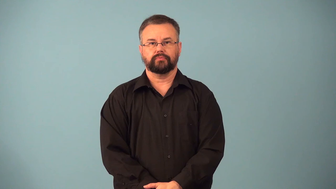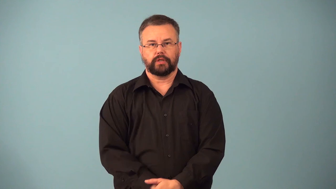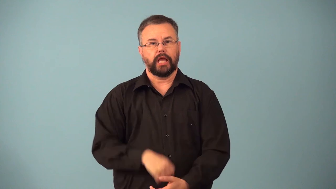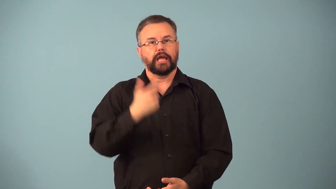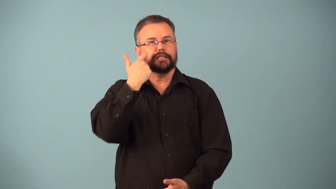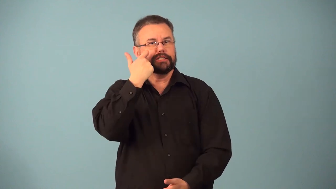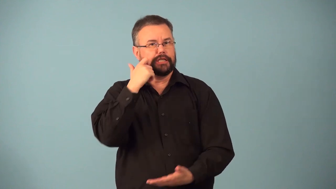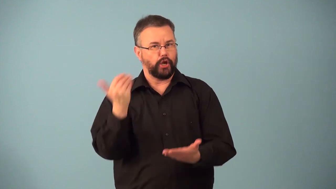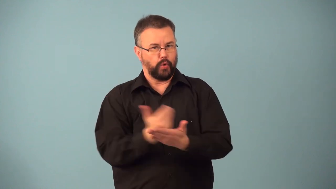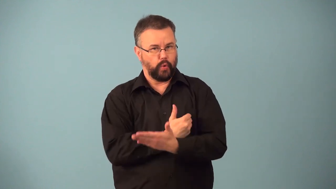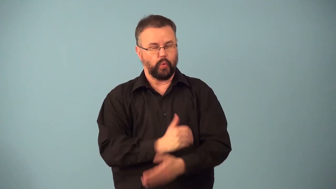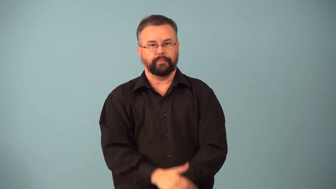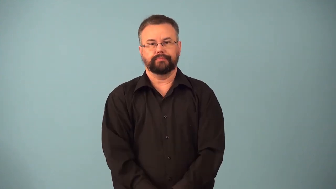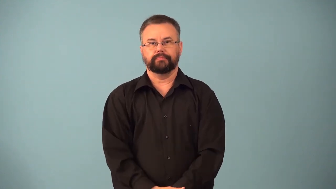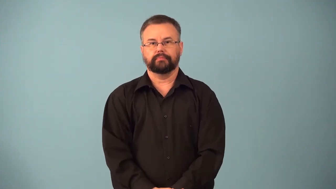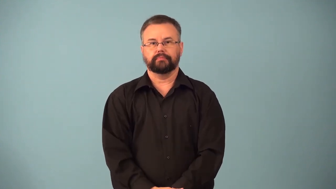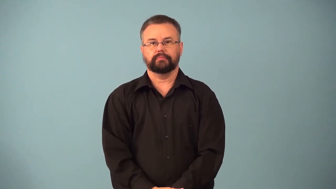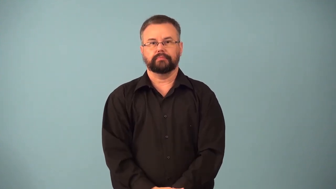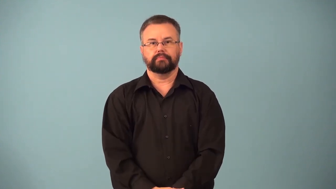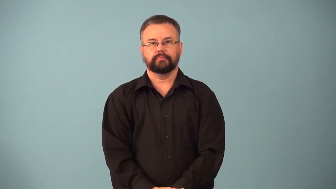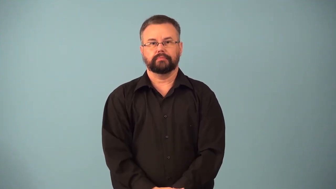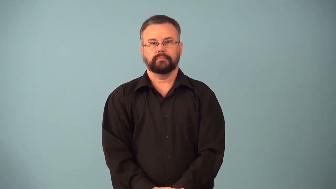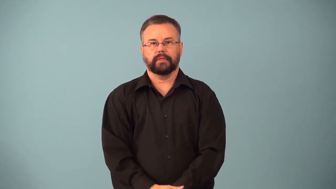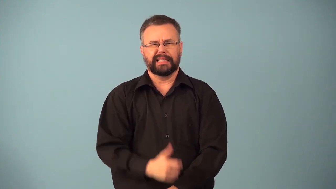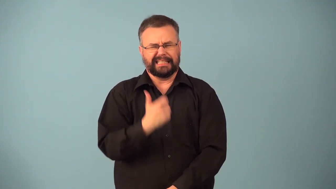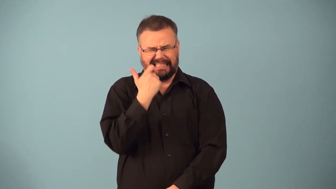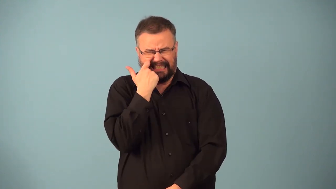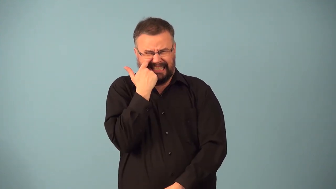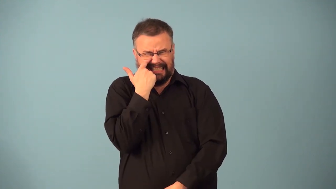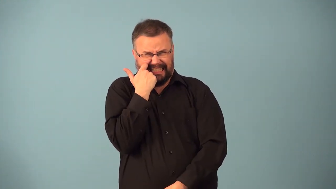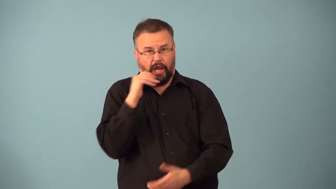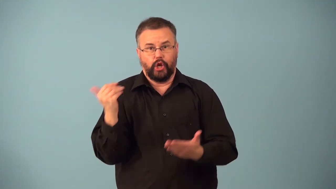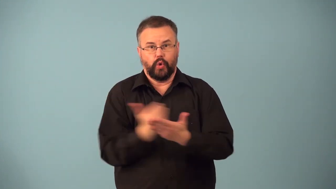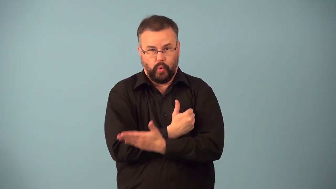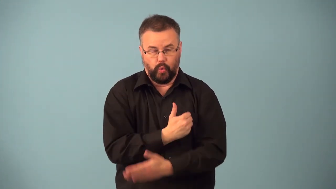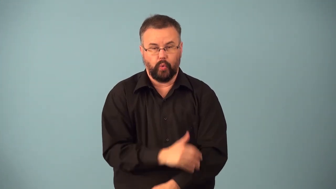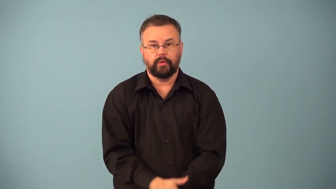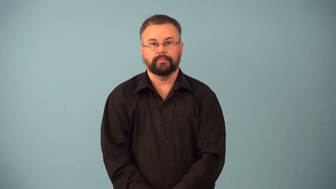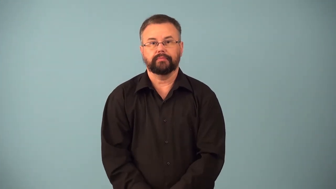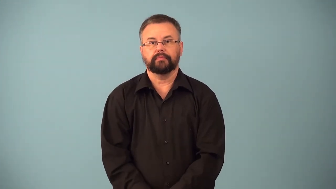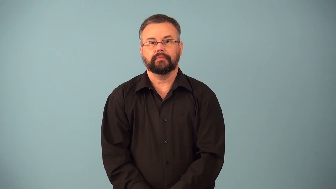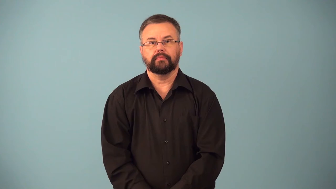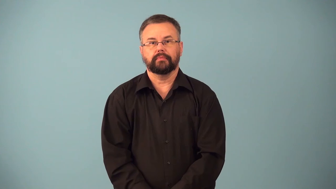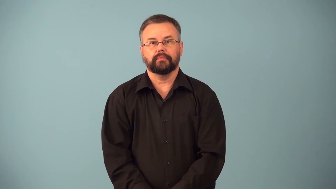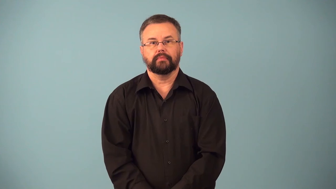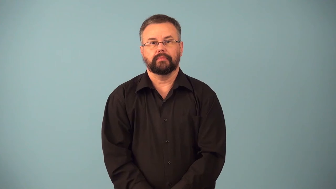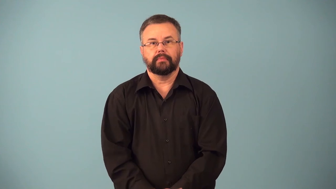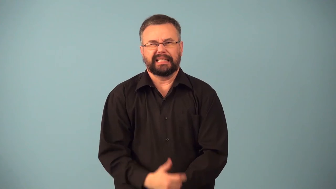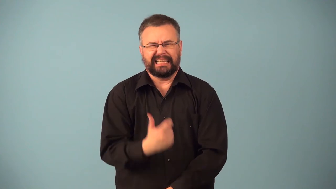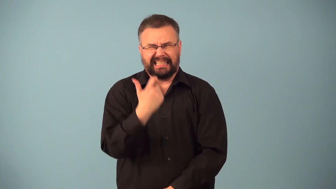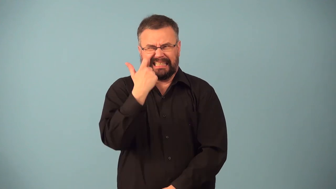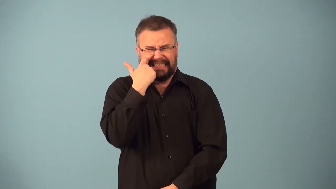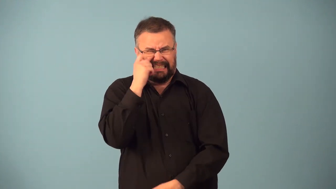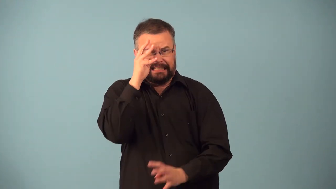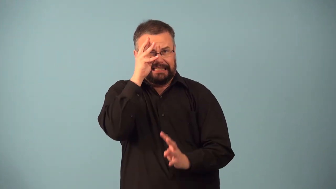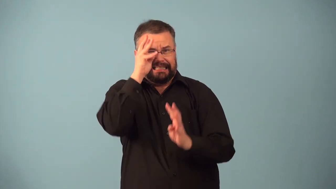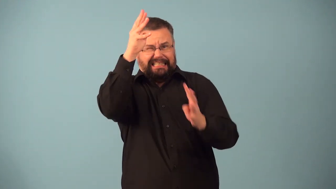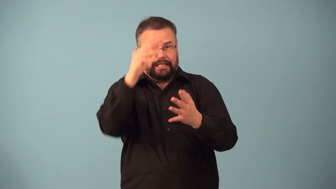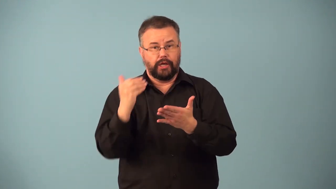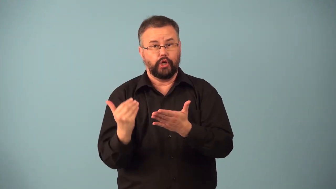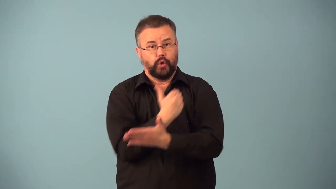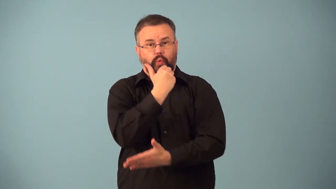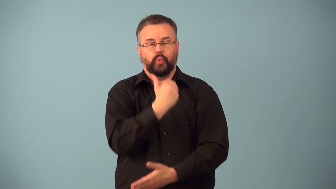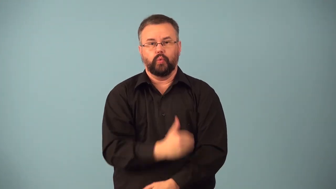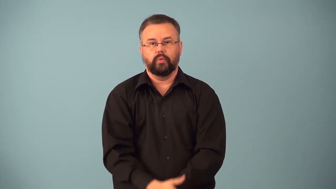edgy, edgier, edgiest